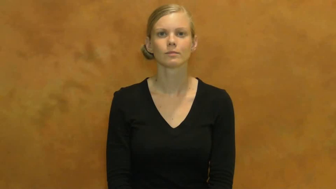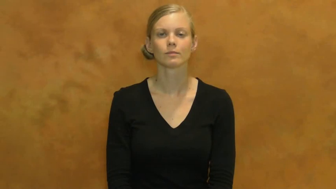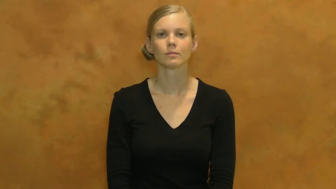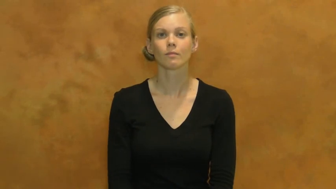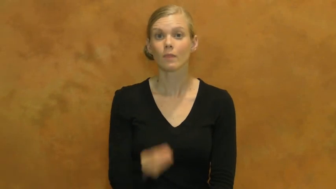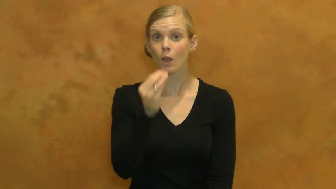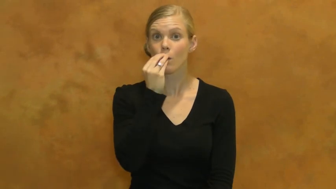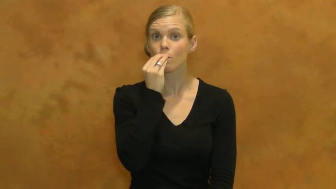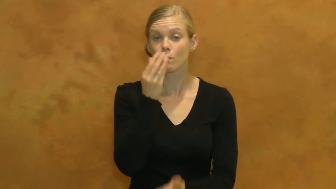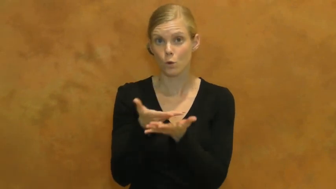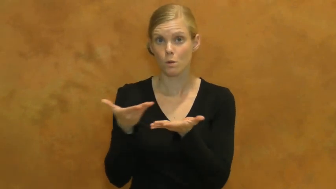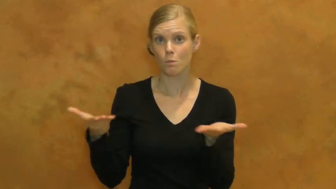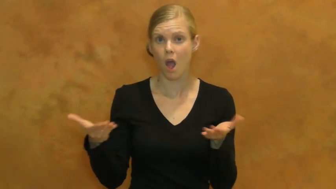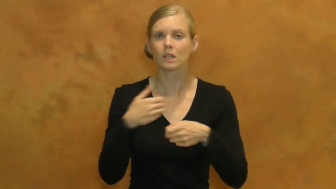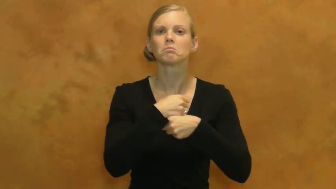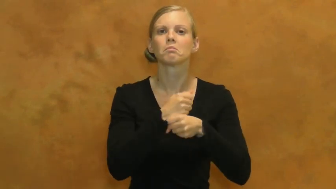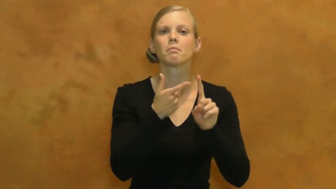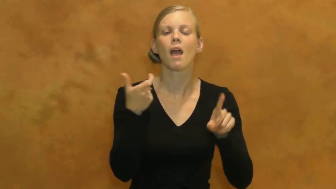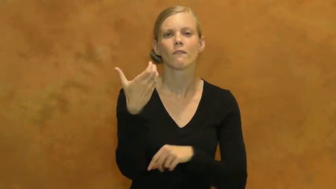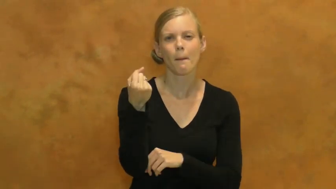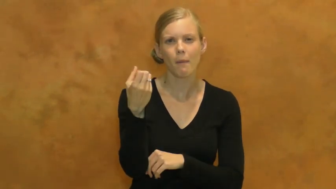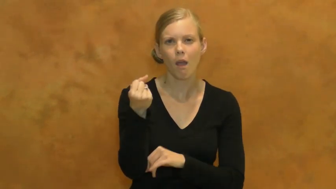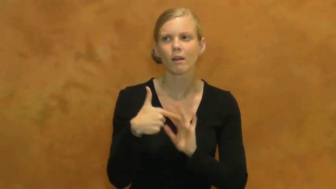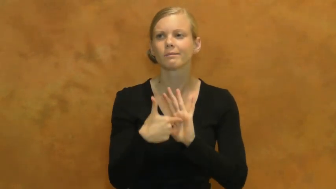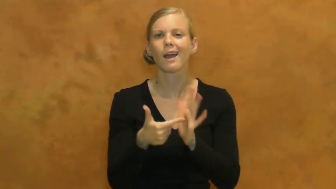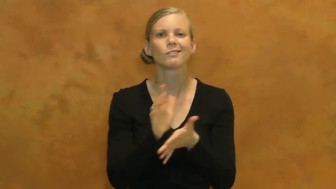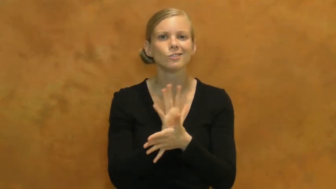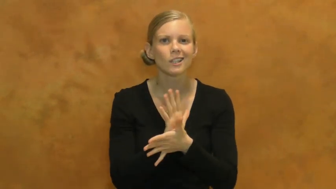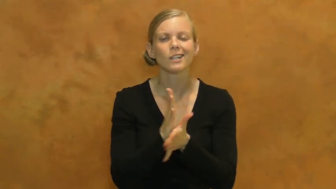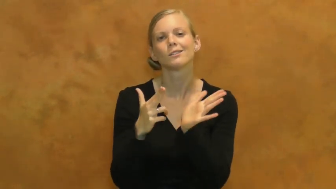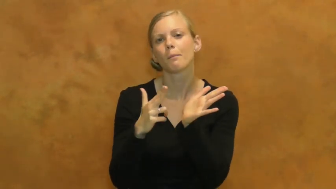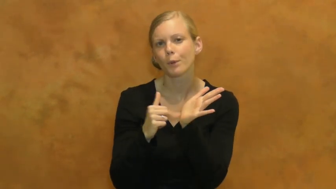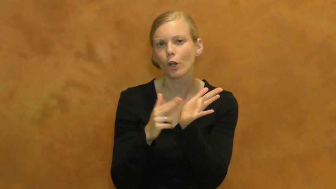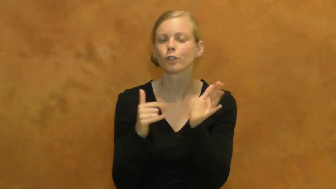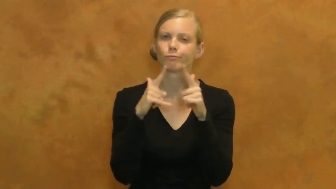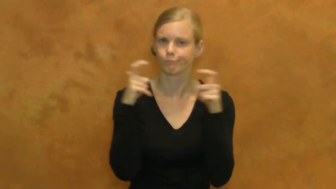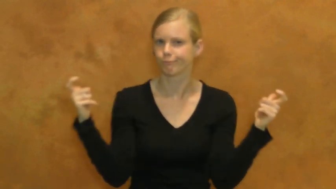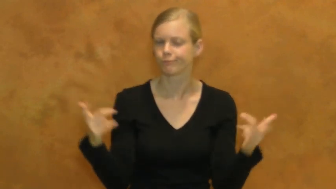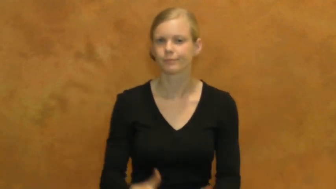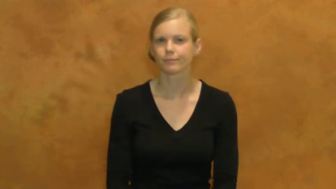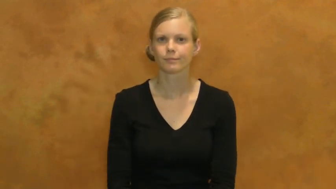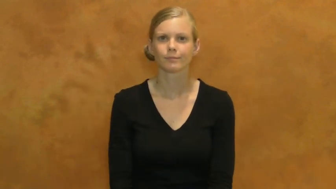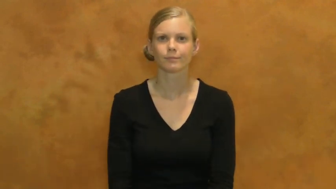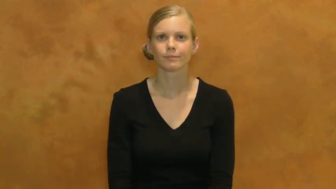dairy products